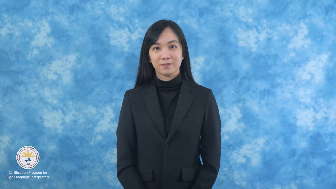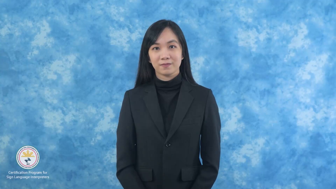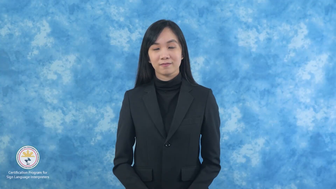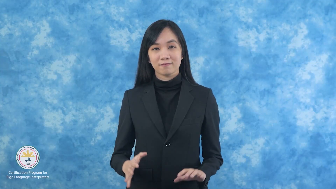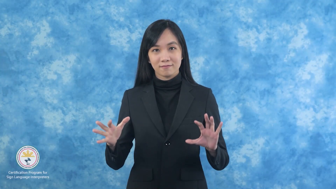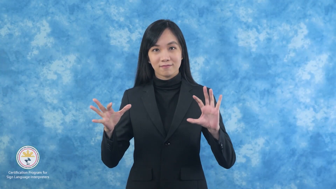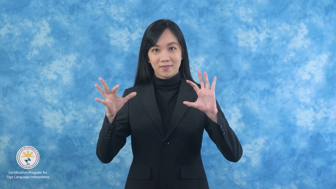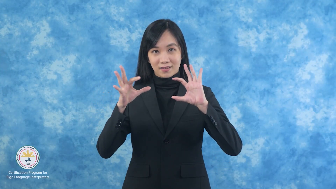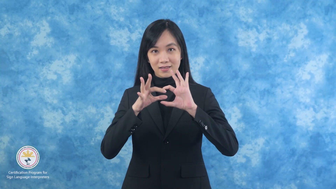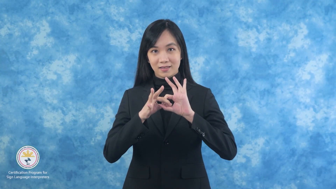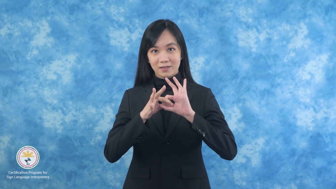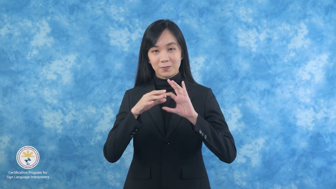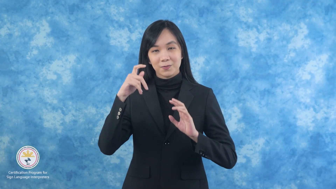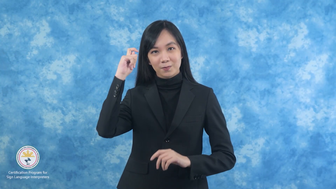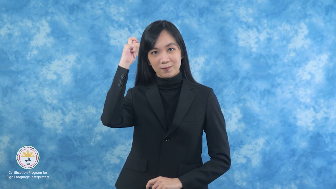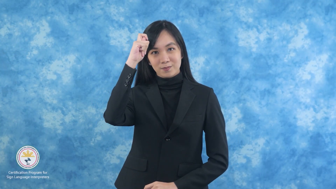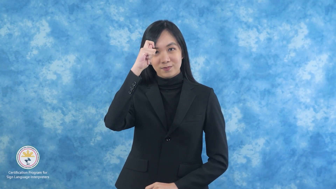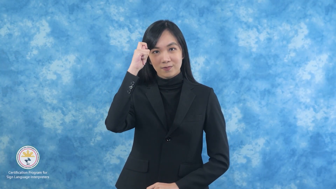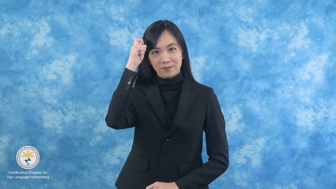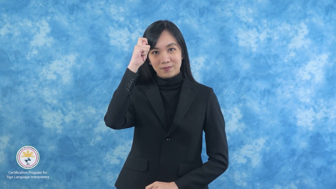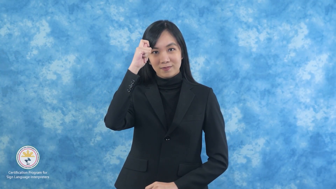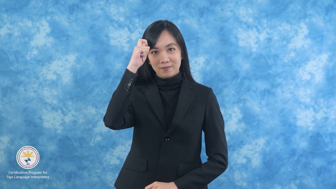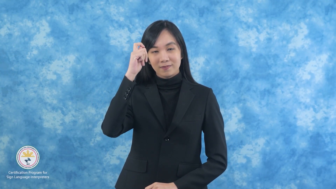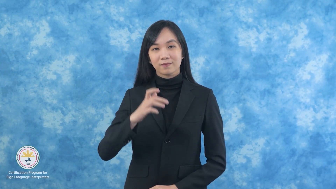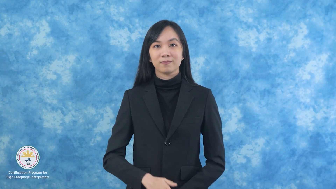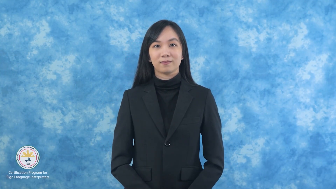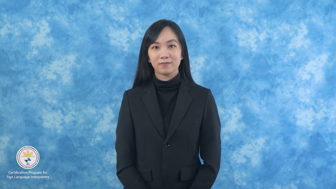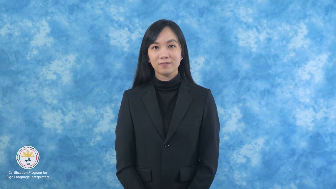Attachment Theory